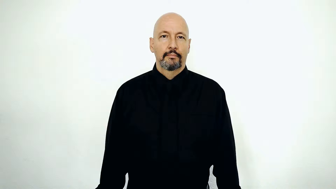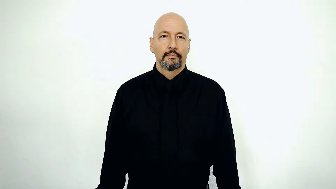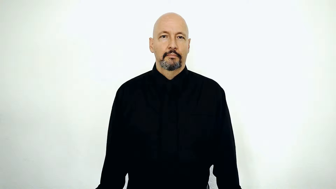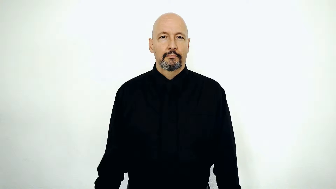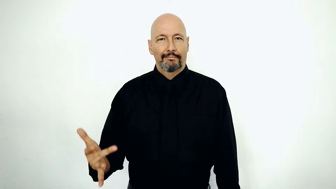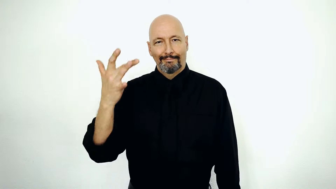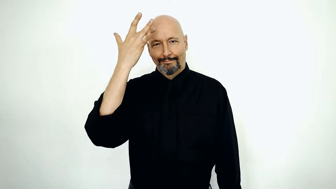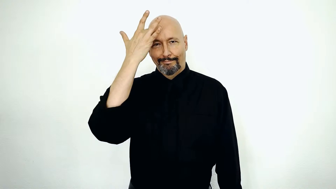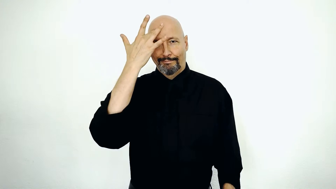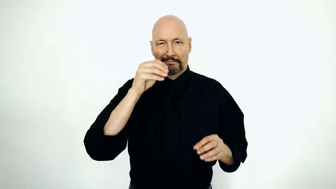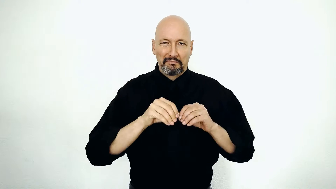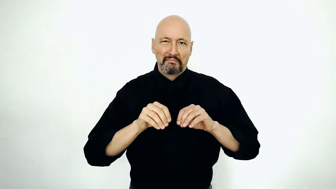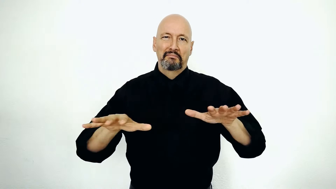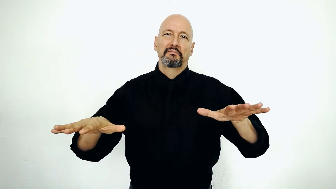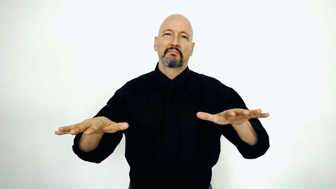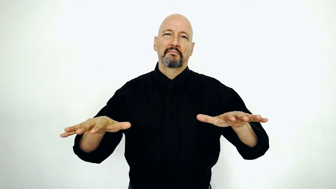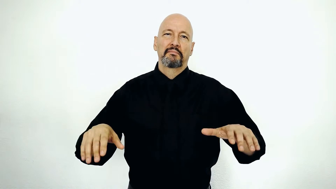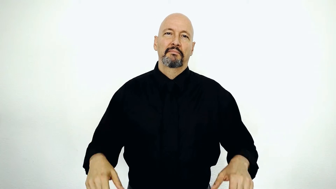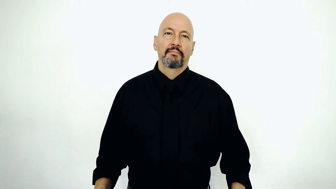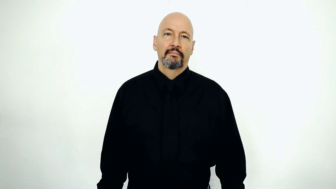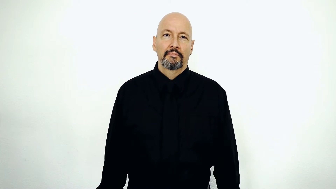SICK-SPREAD -[Epidemic, pandemic]